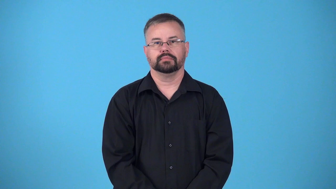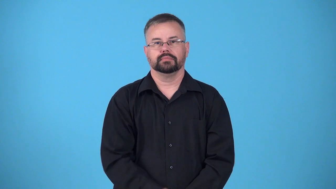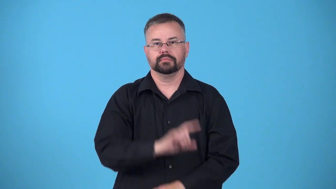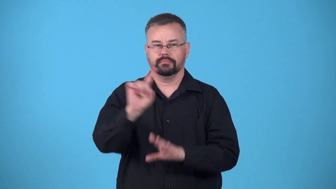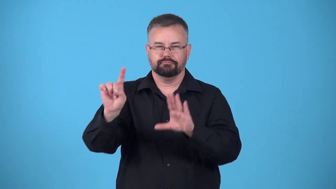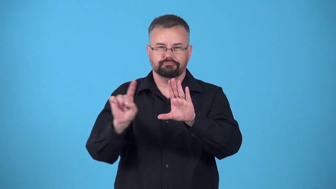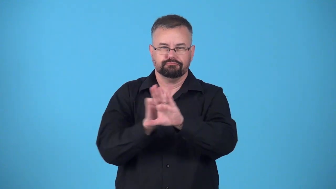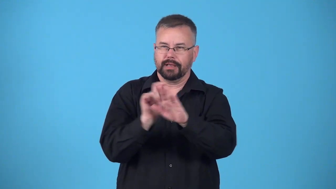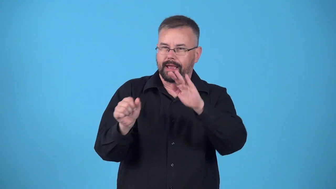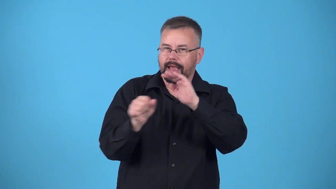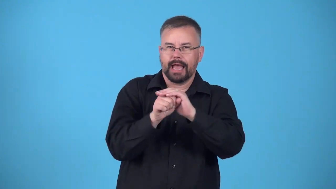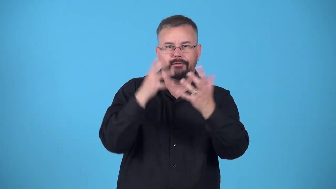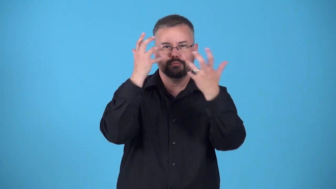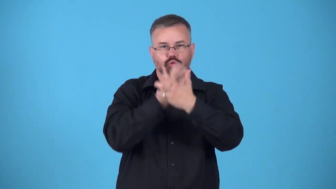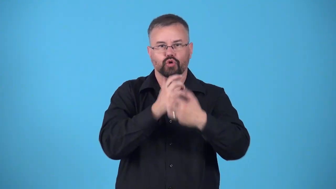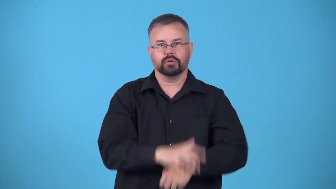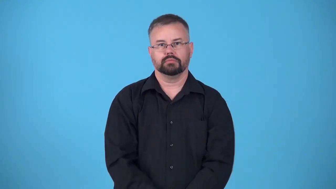shadowy